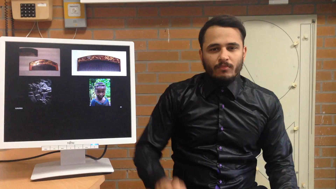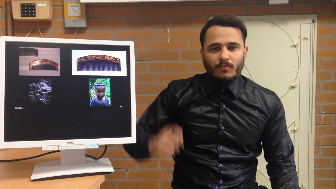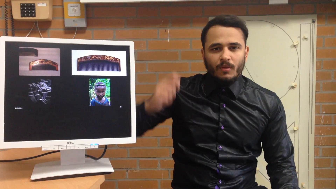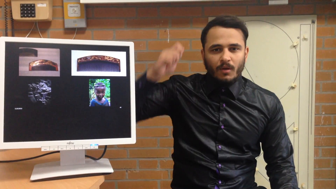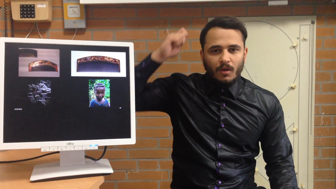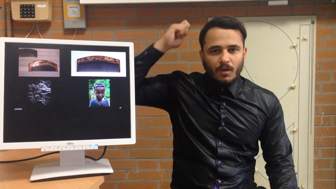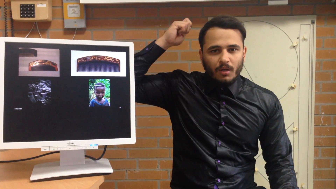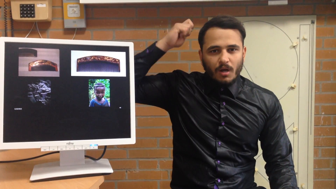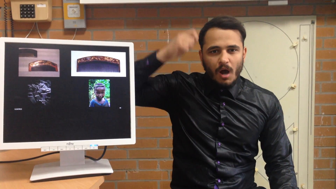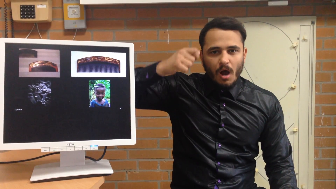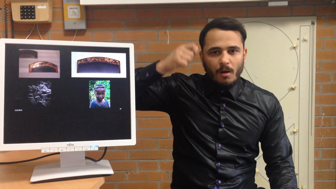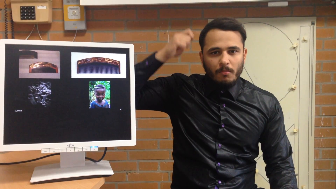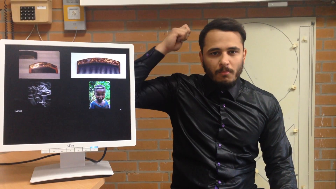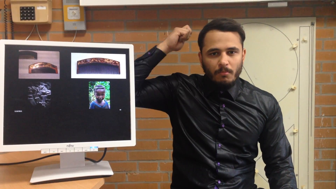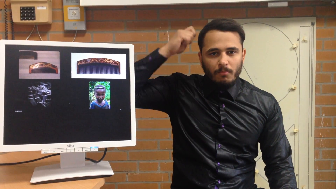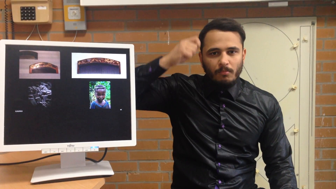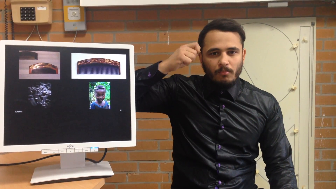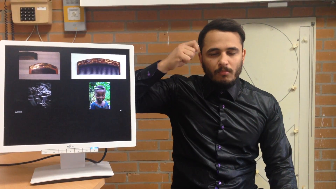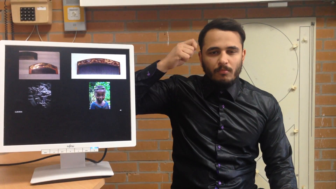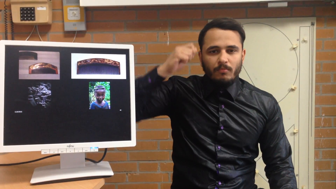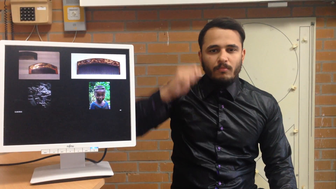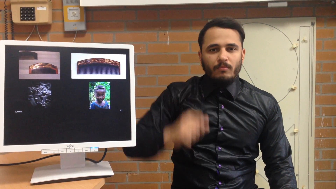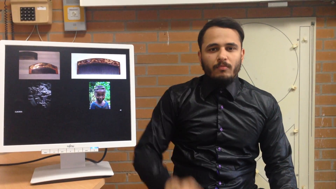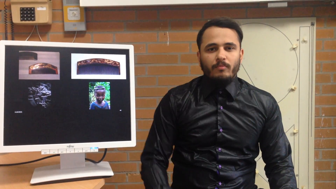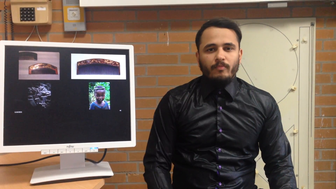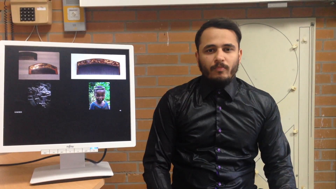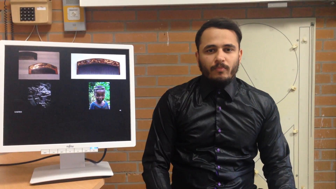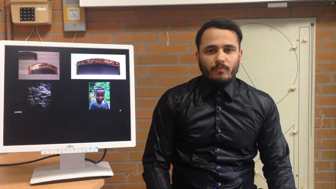combforhair